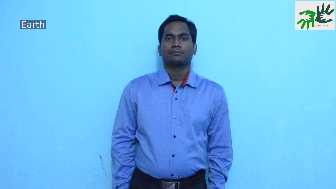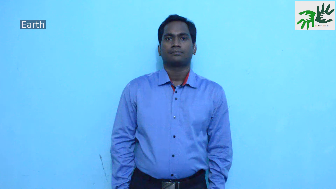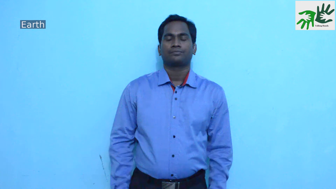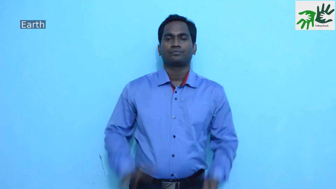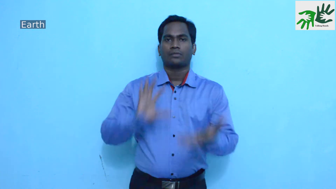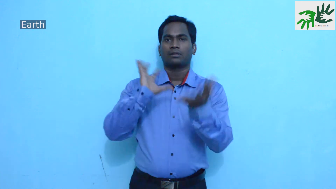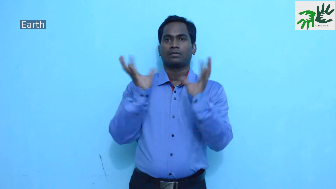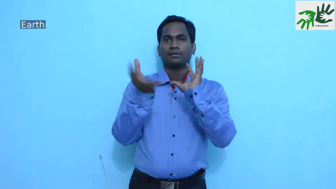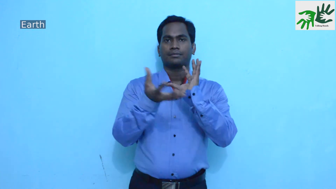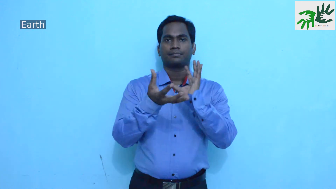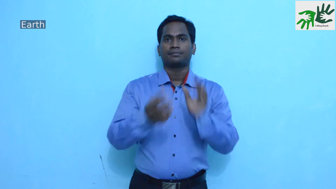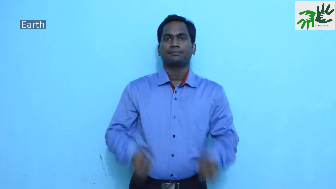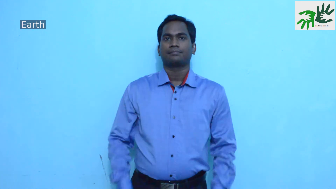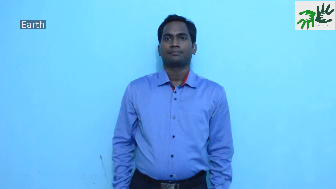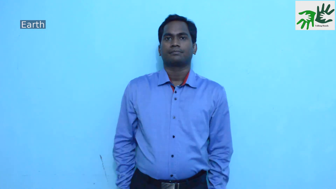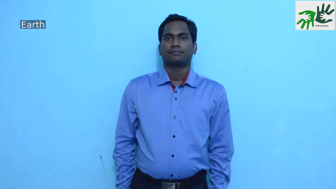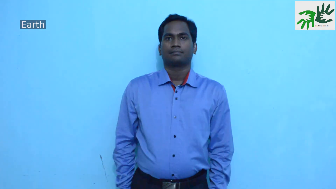Earth